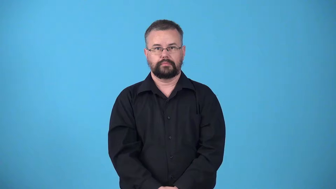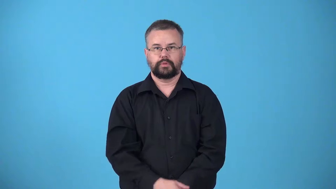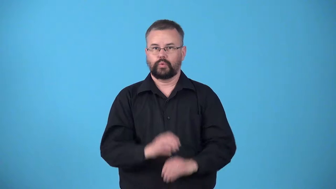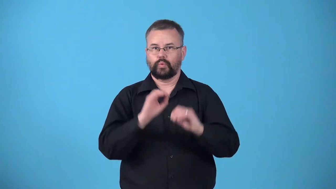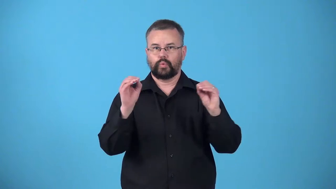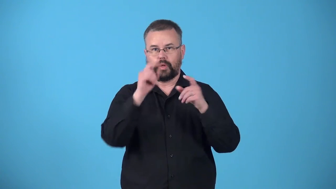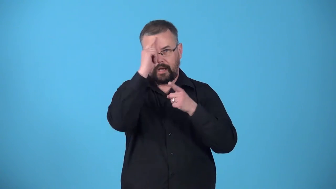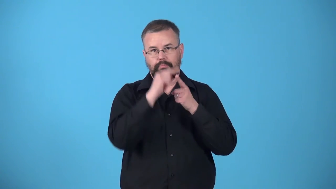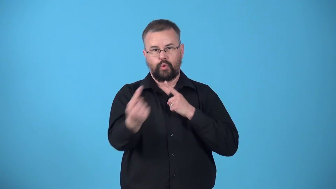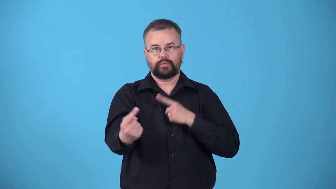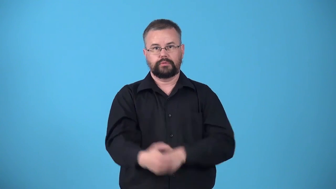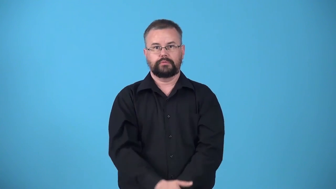unopposed